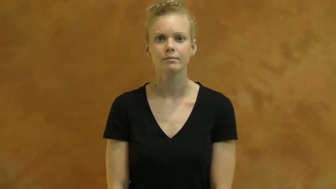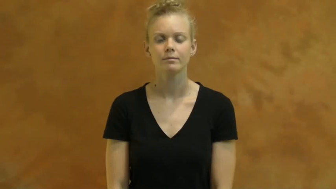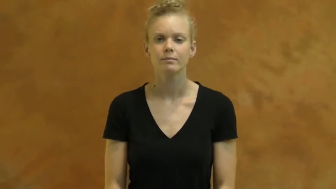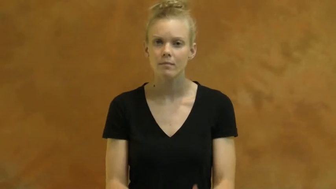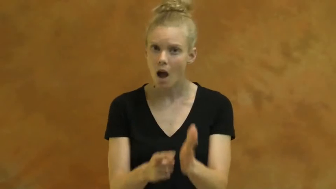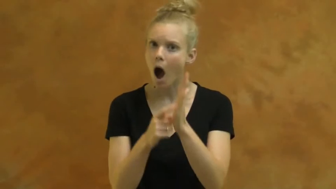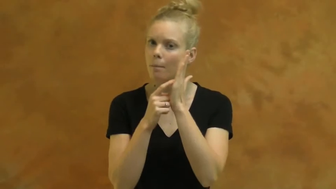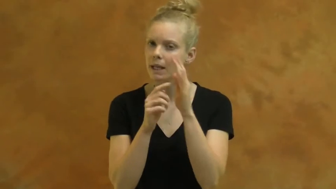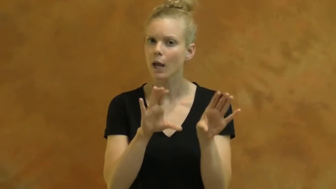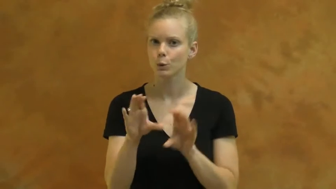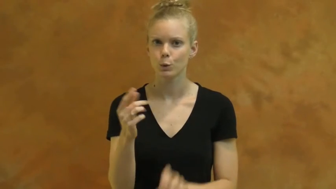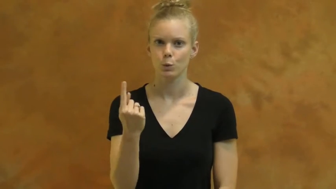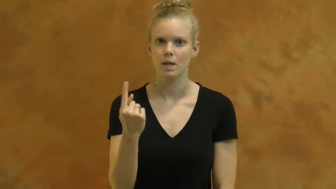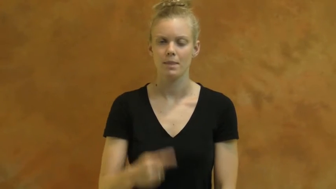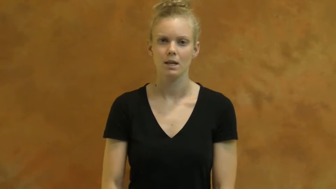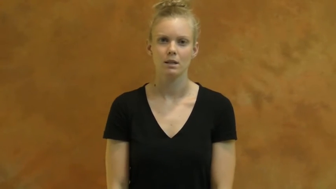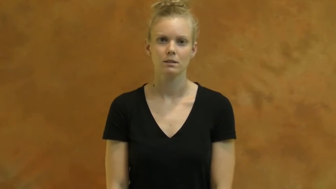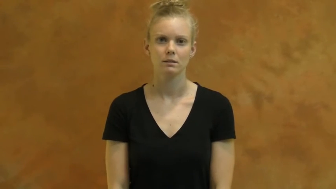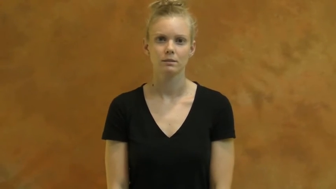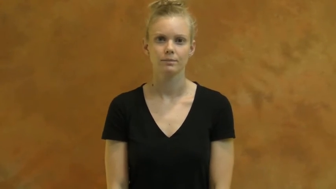responsibility